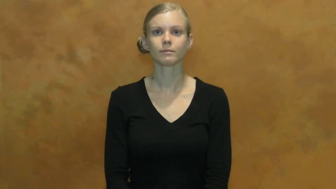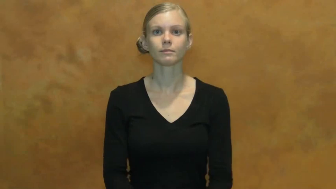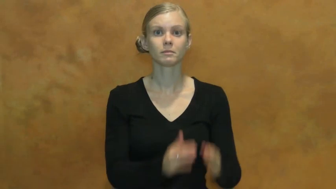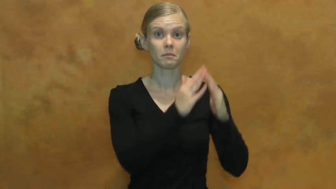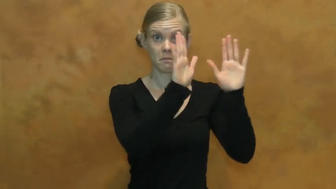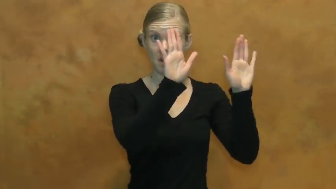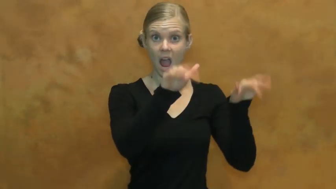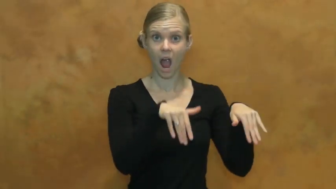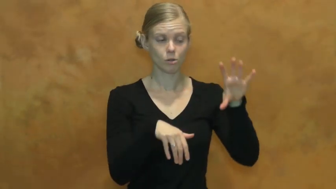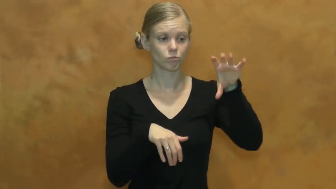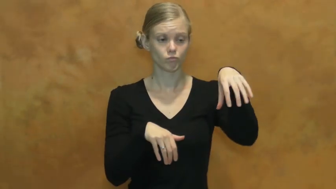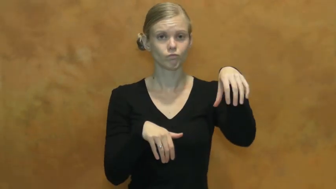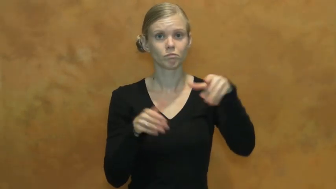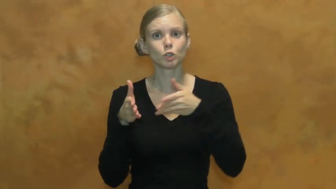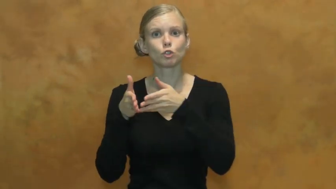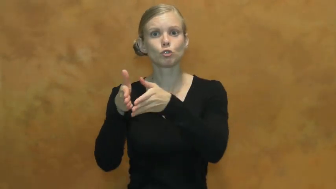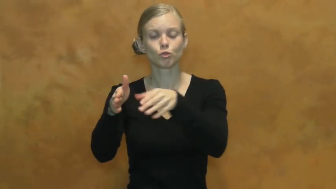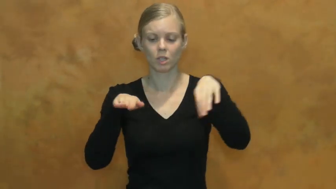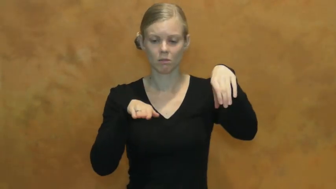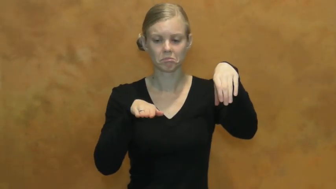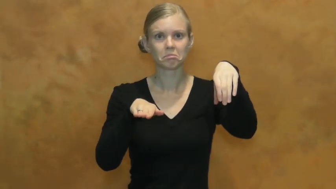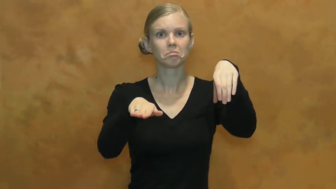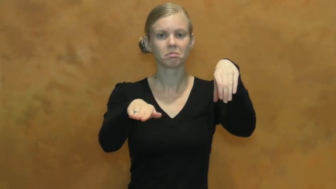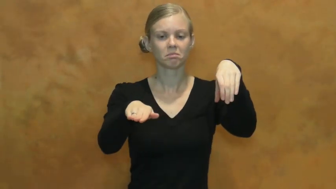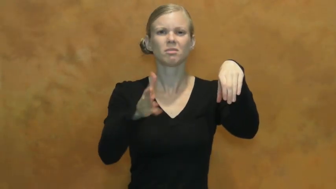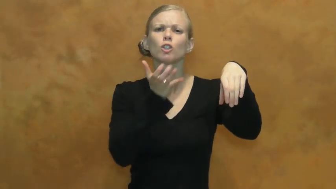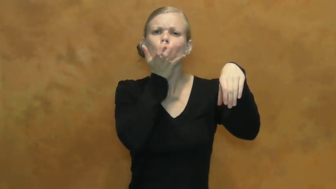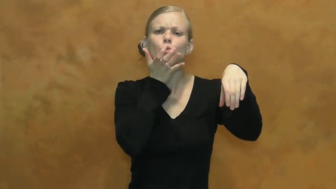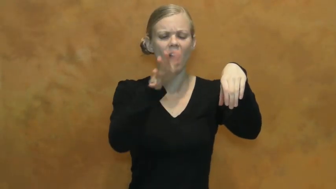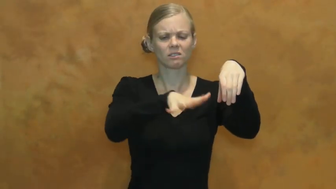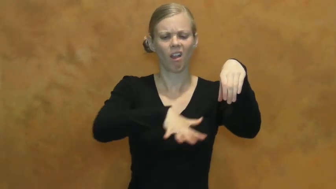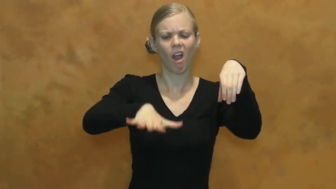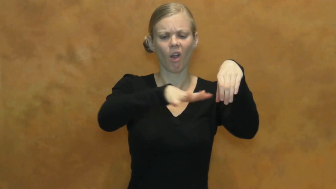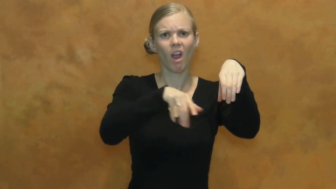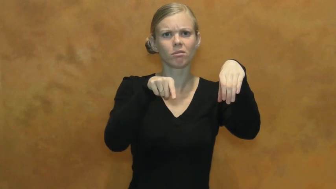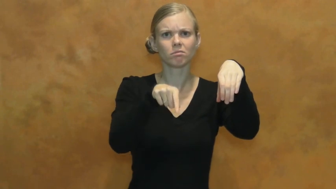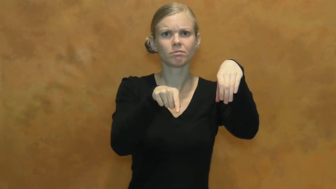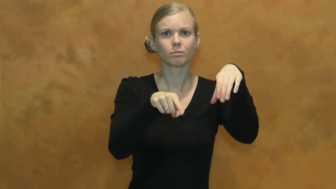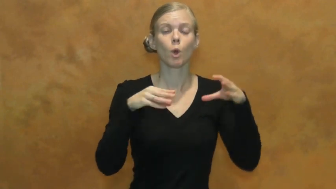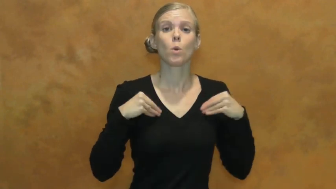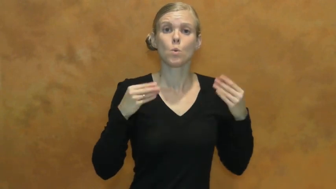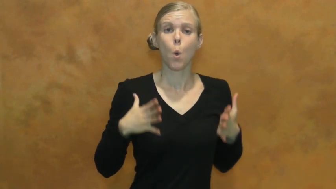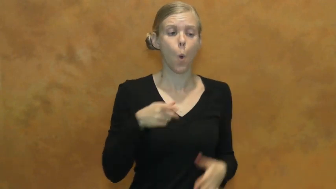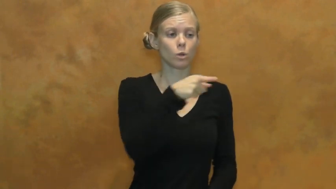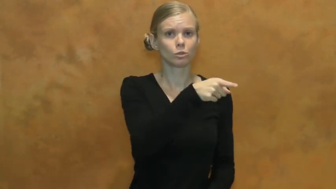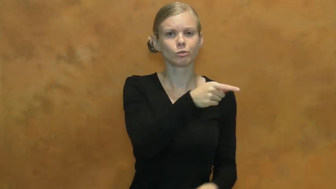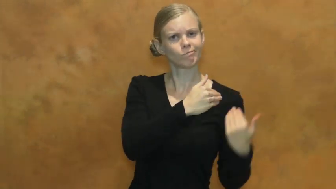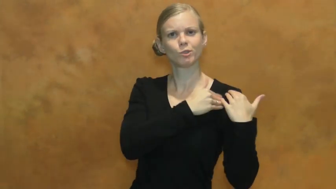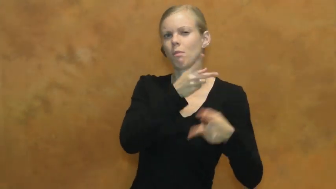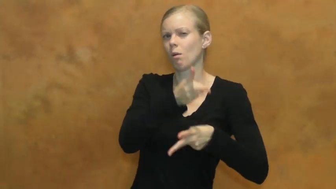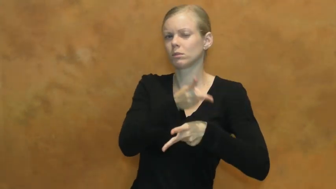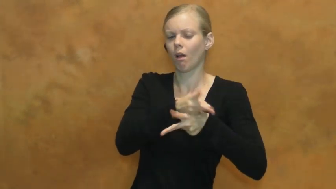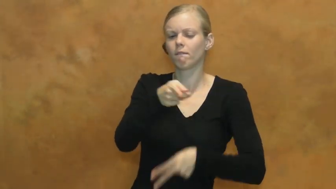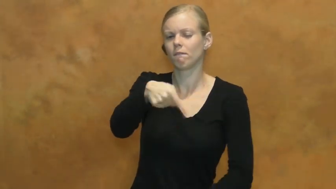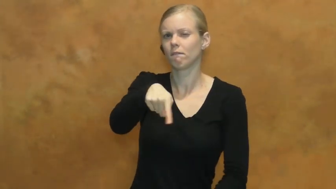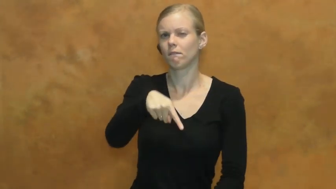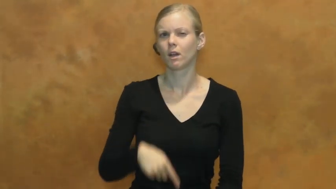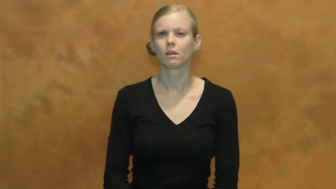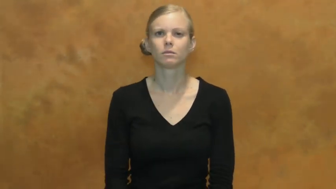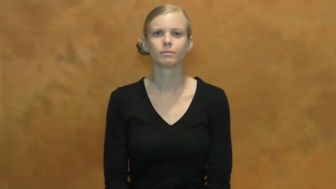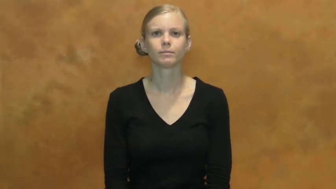front garden